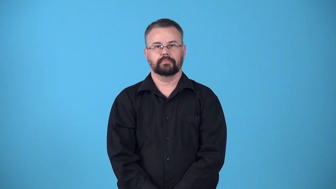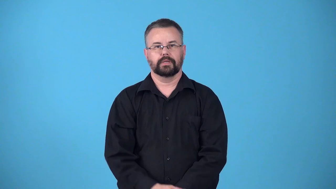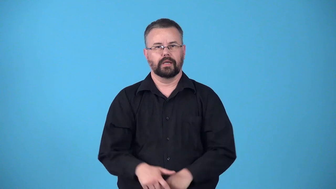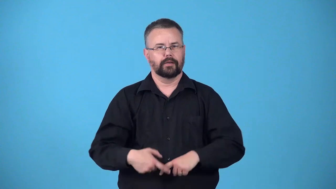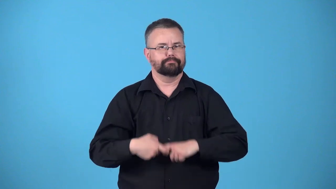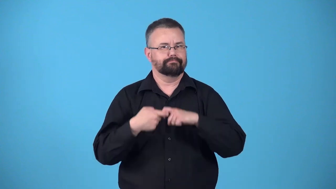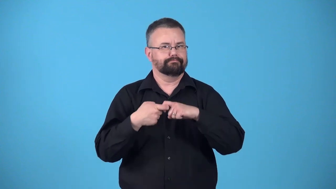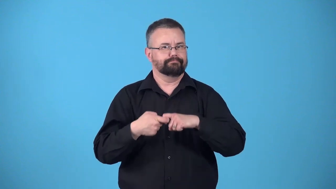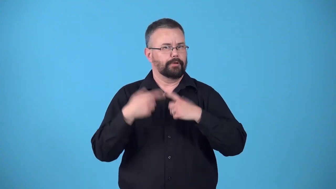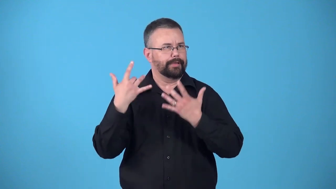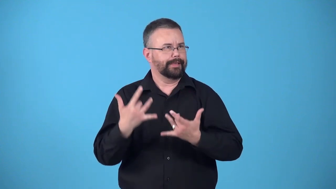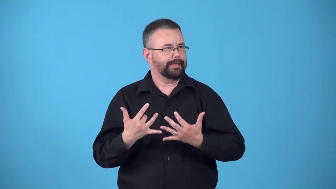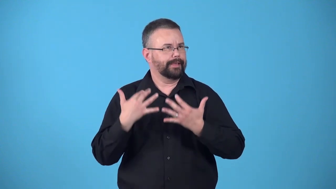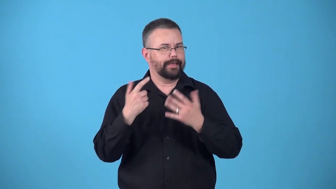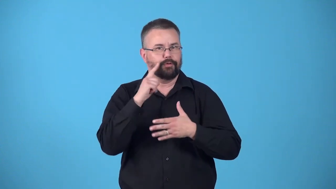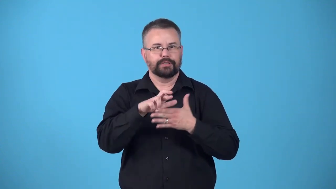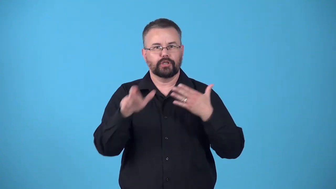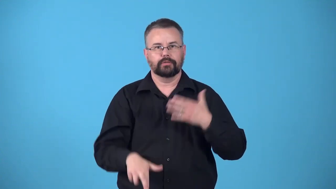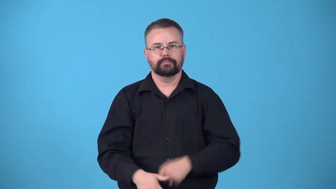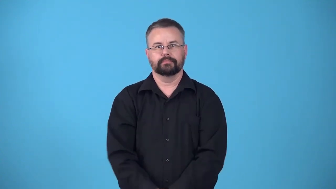cliffhanger